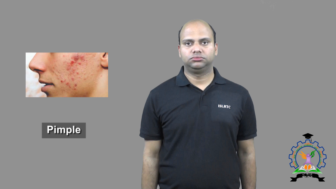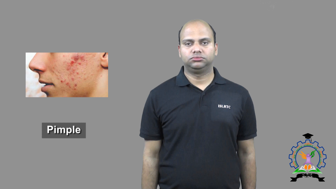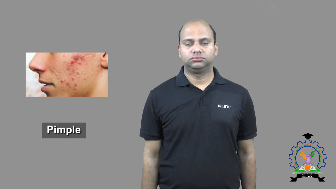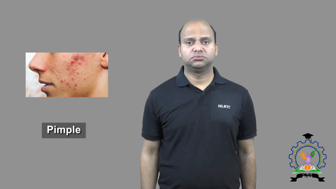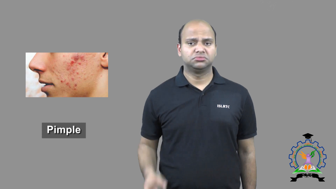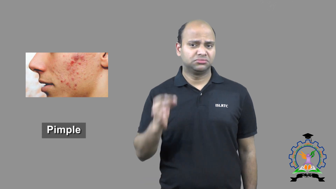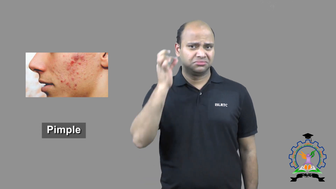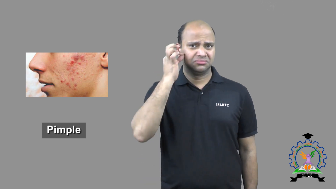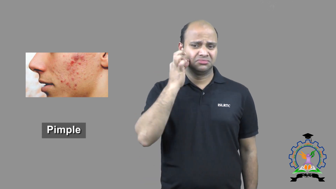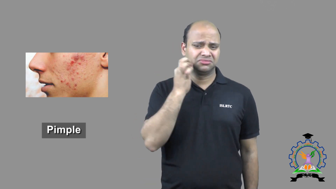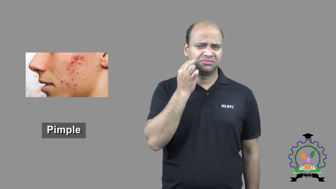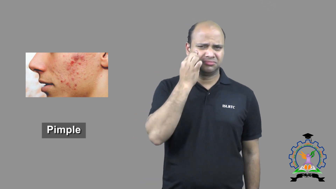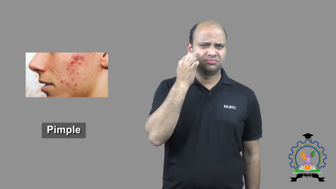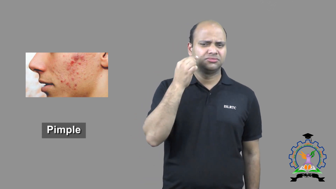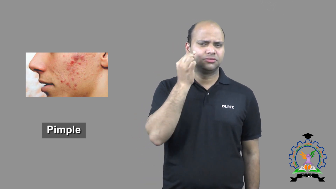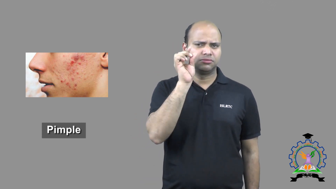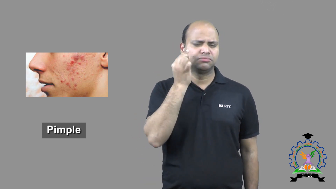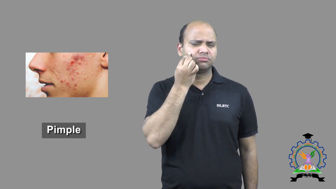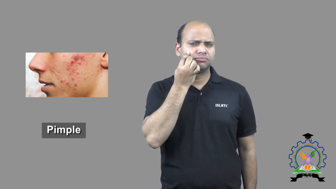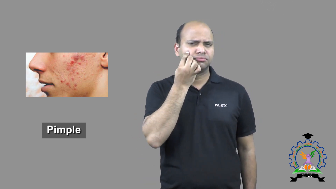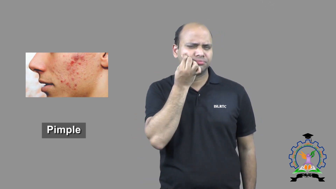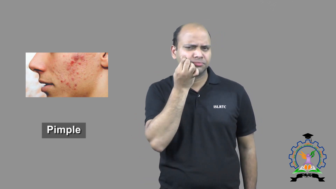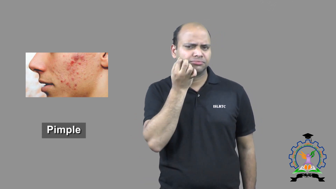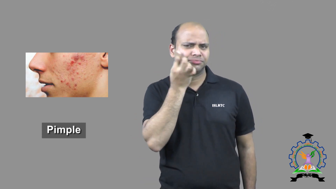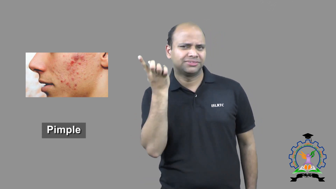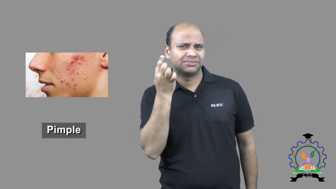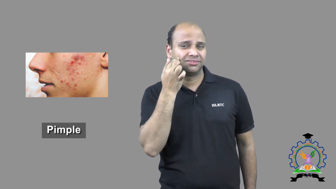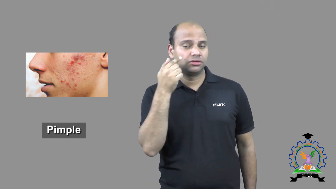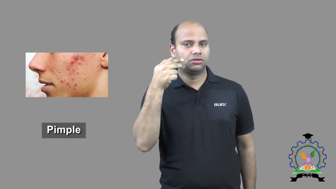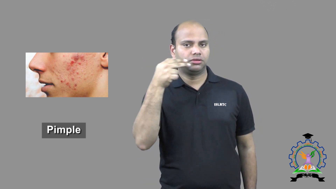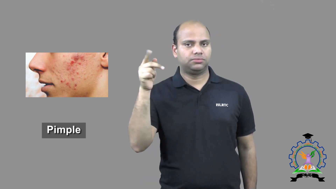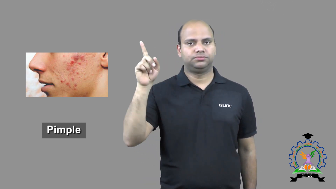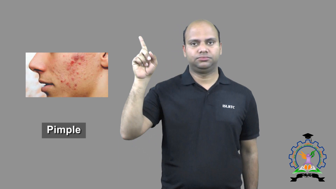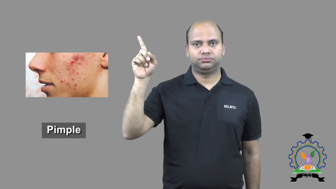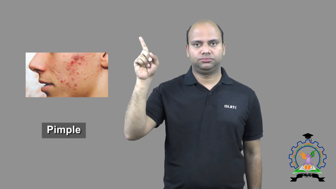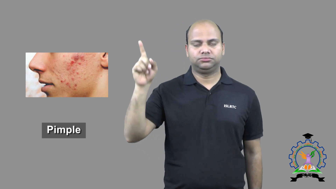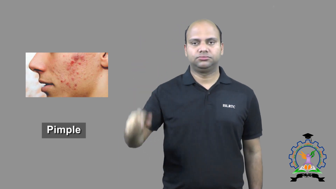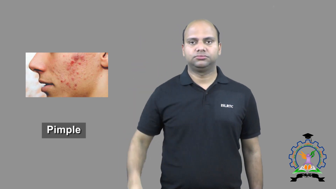Pimple